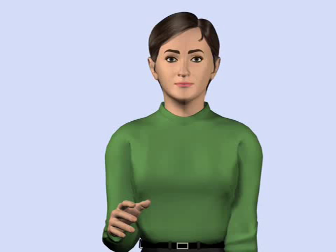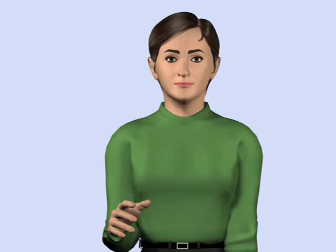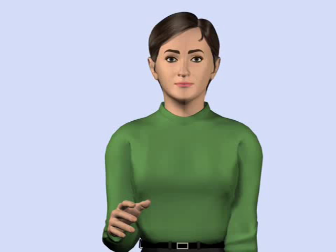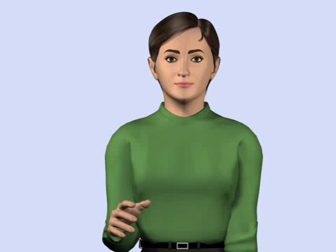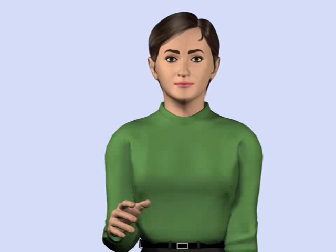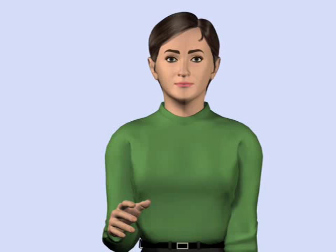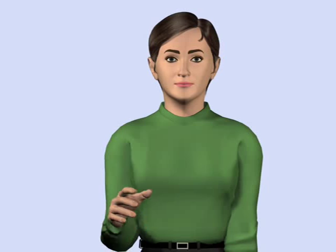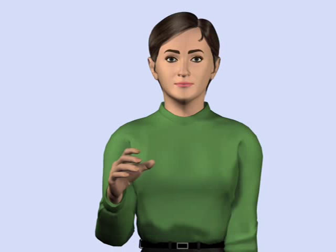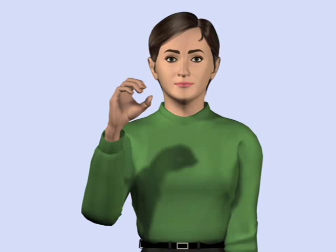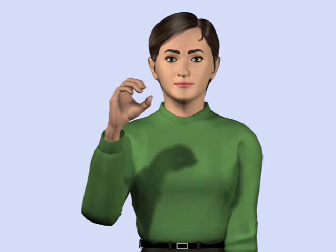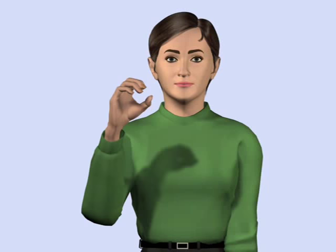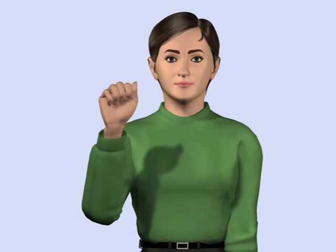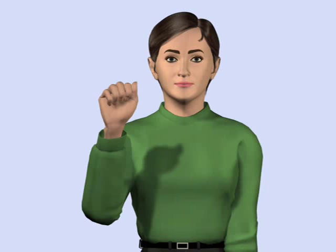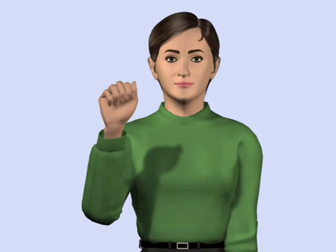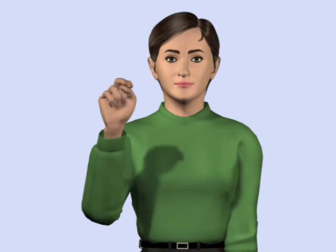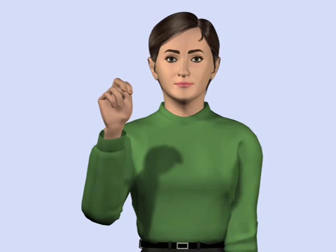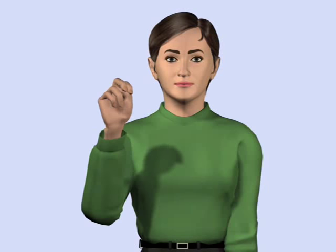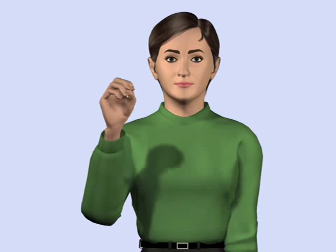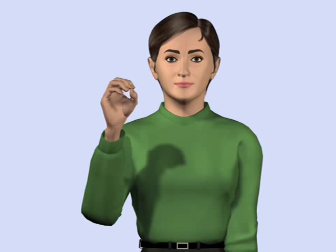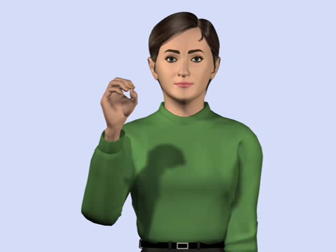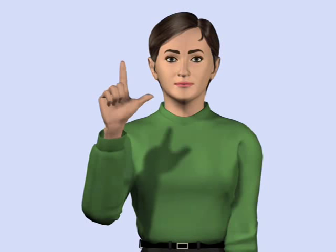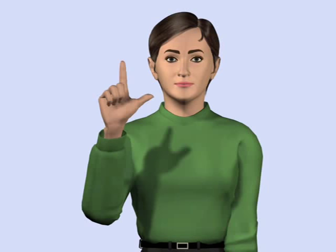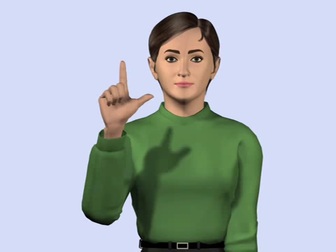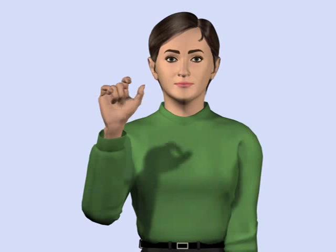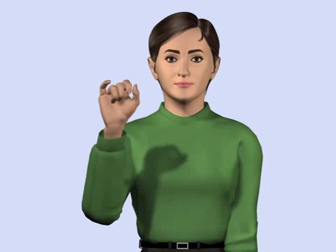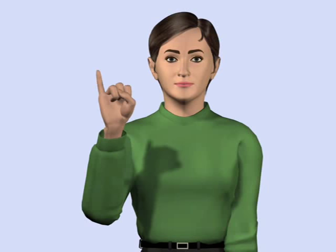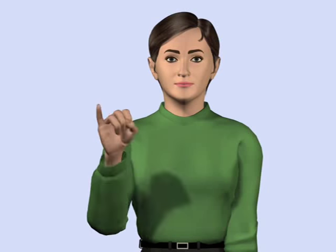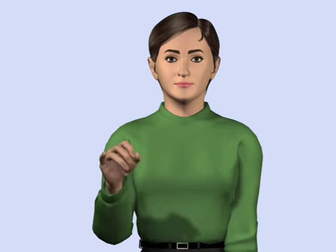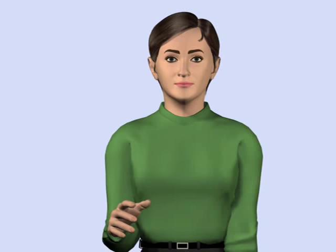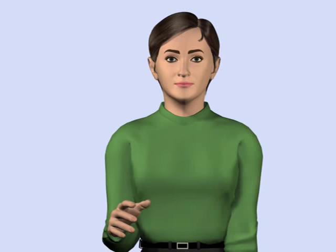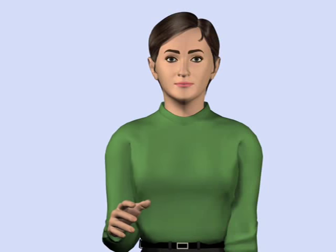cannoli